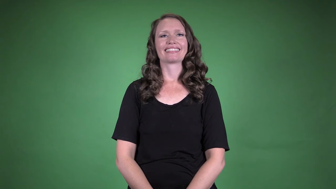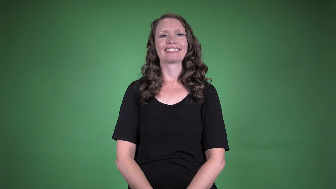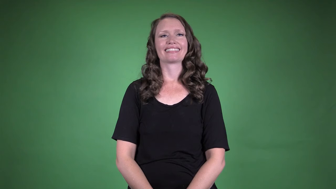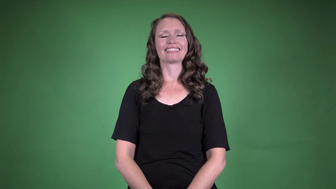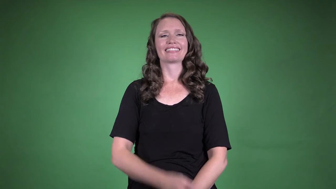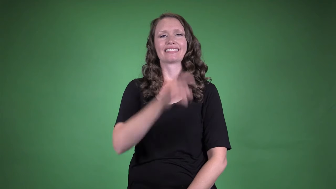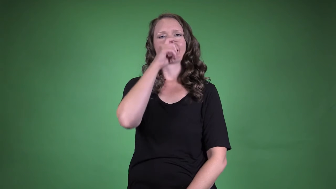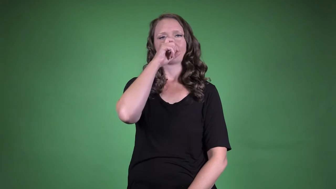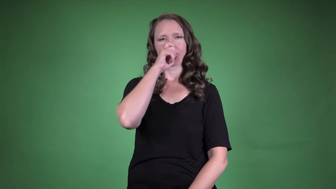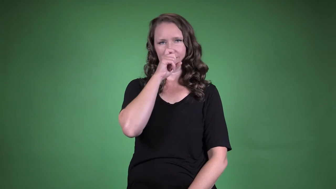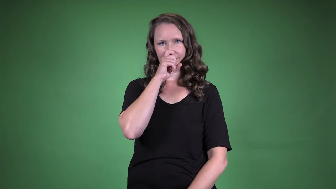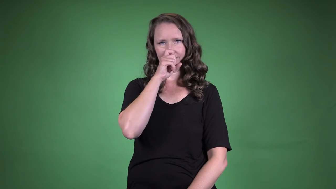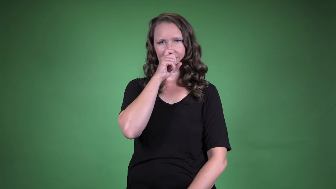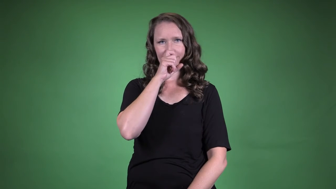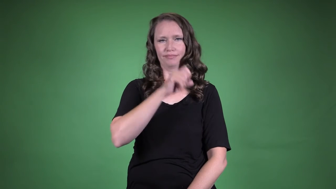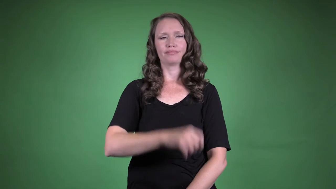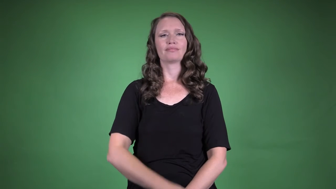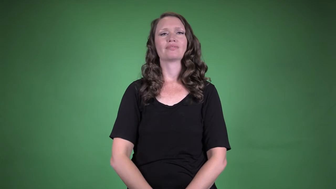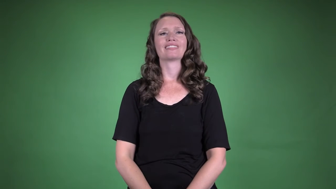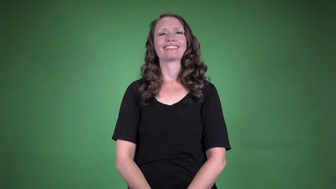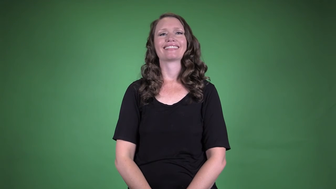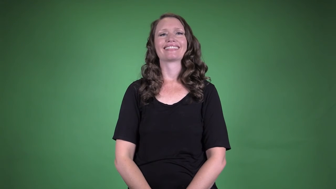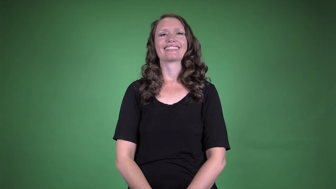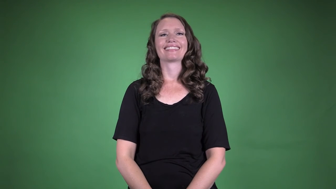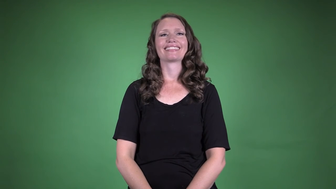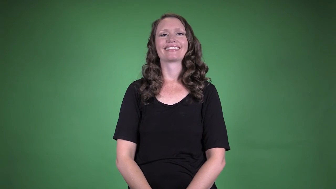doll